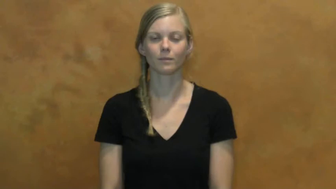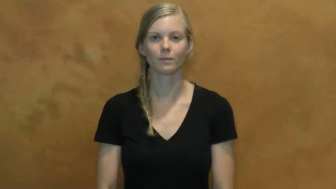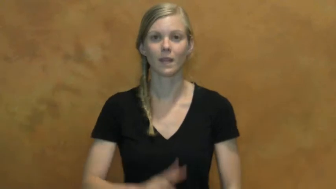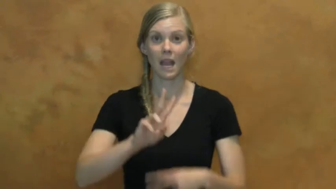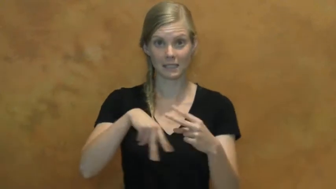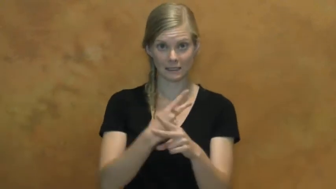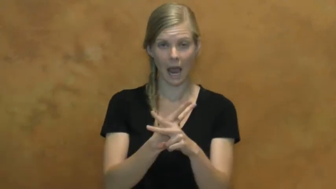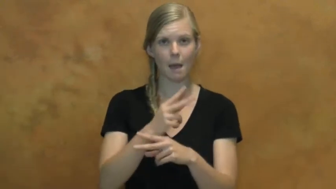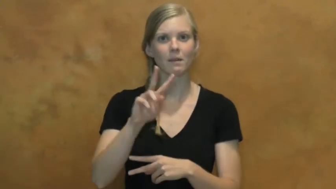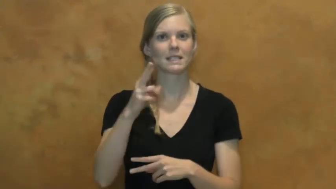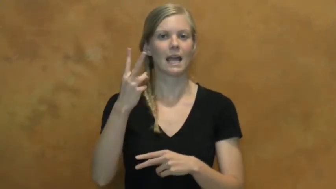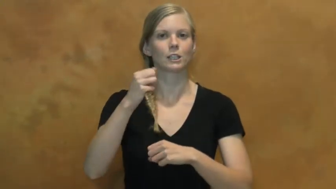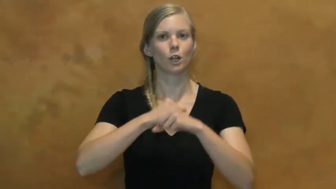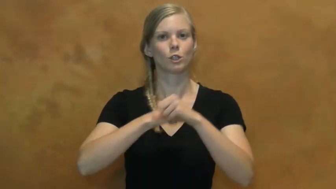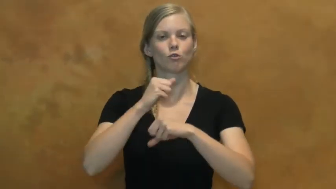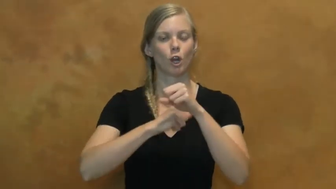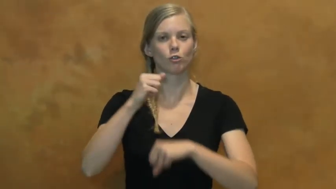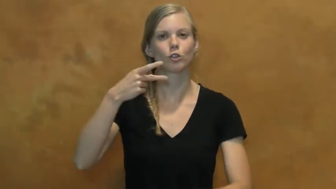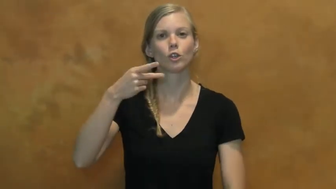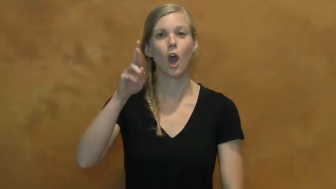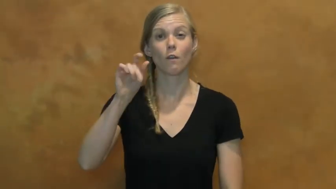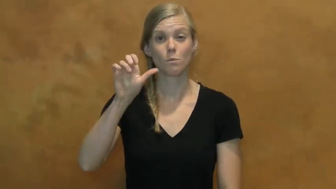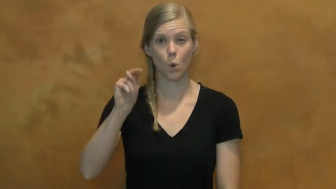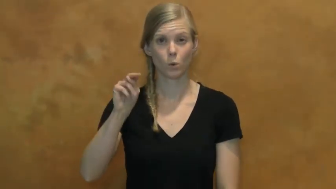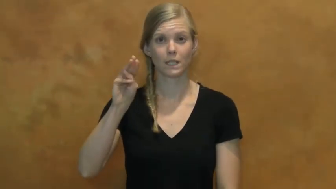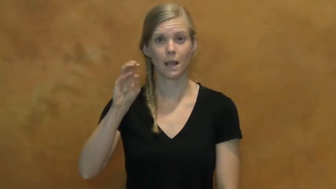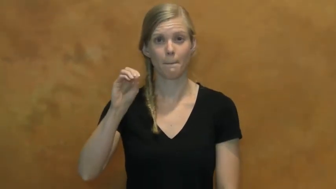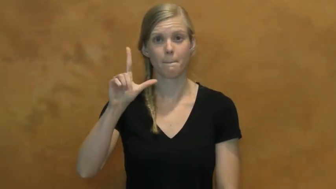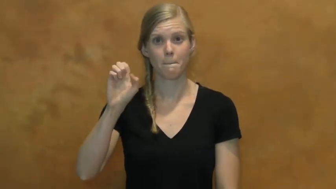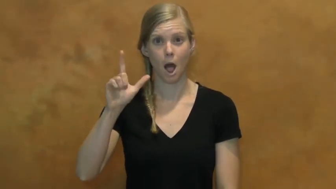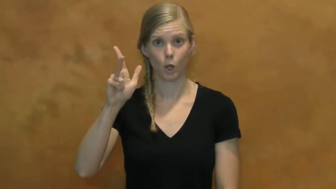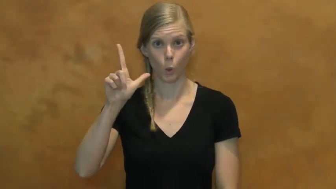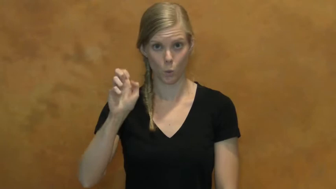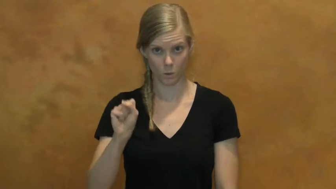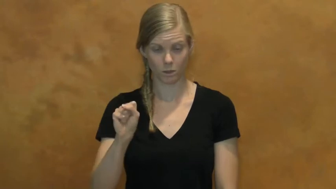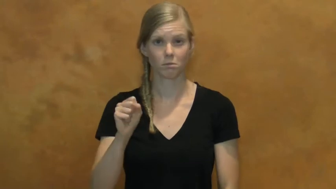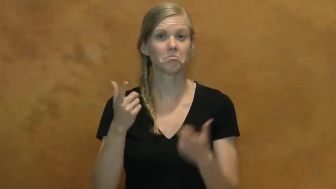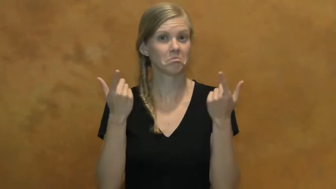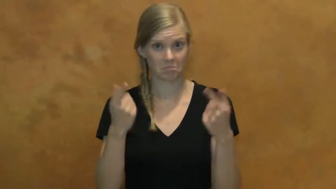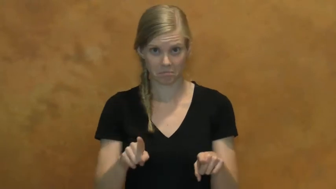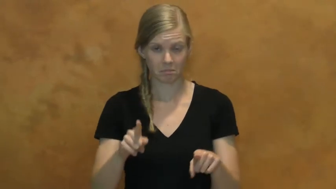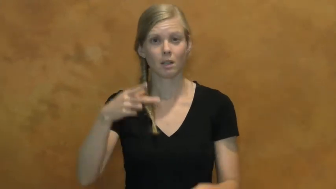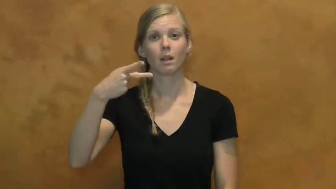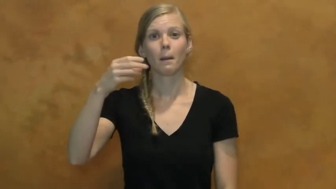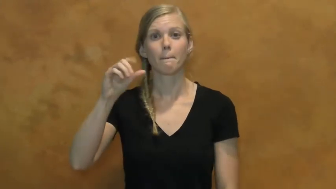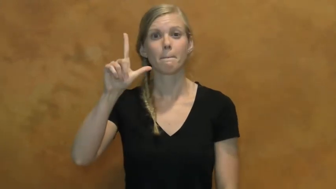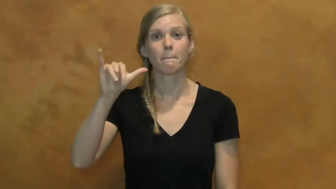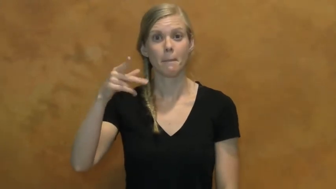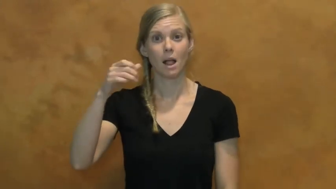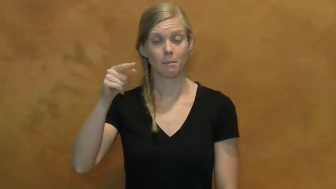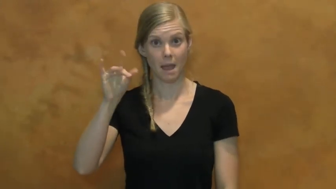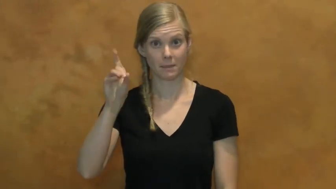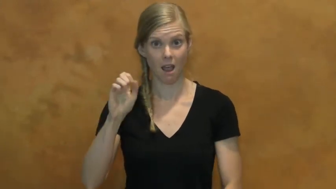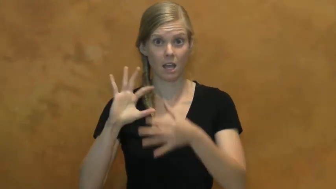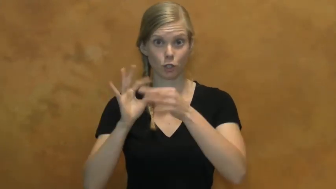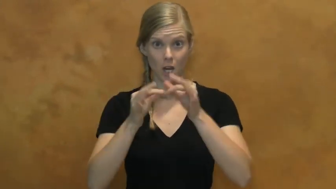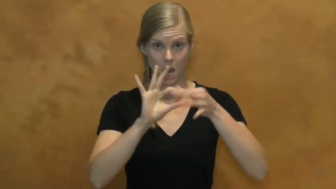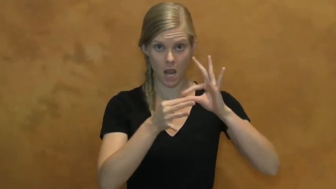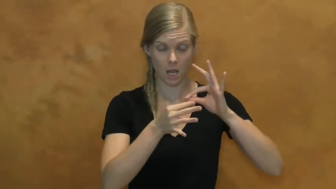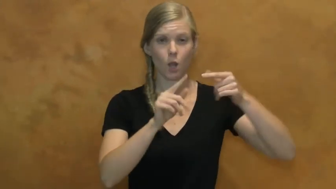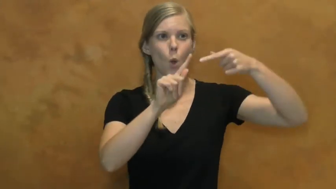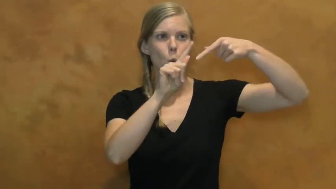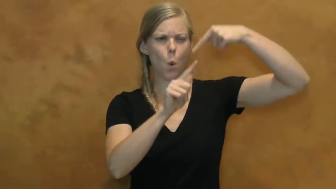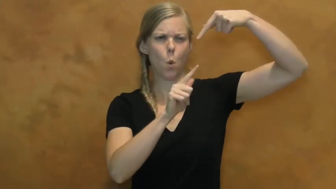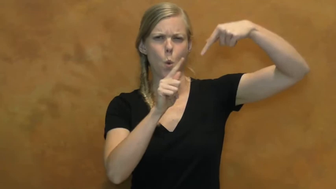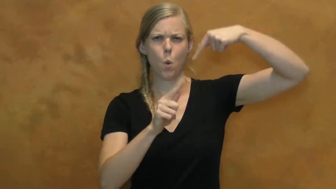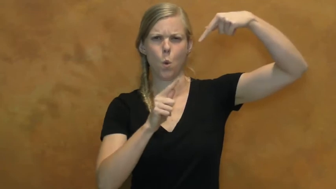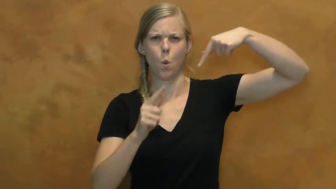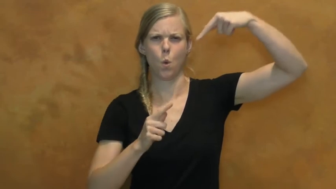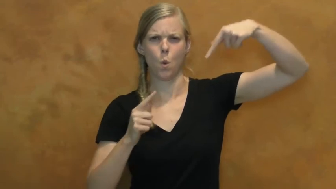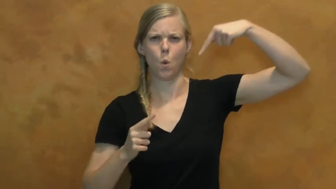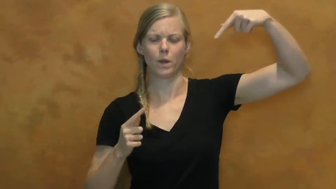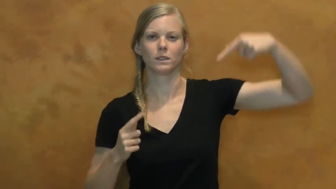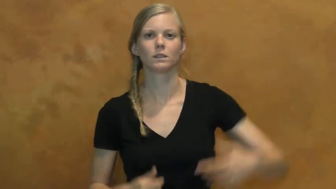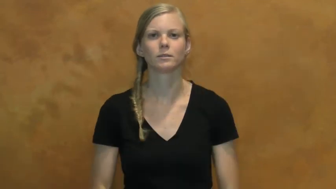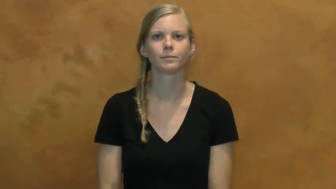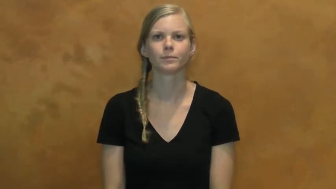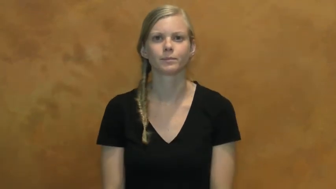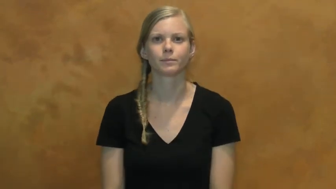Alpha helix